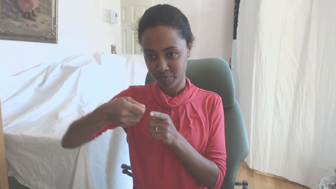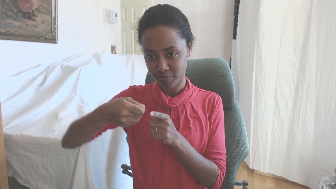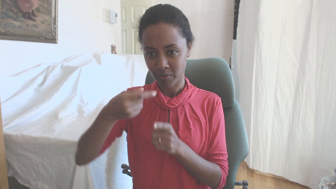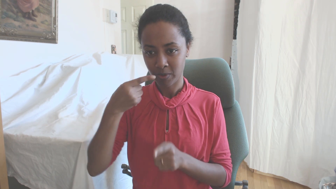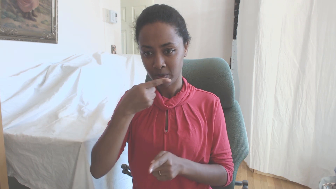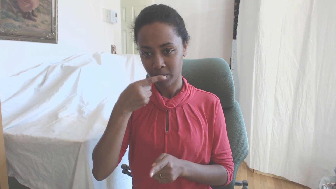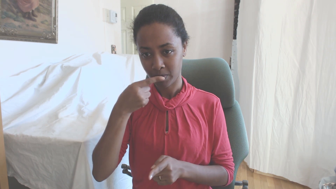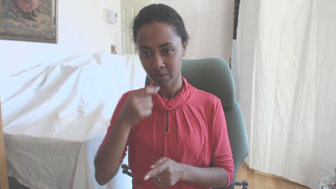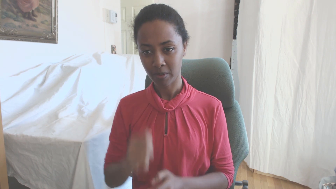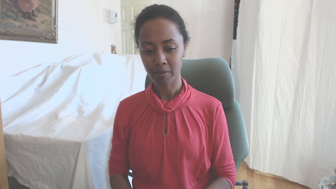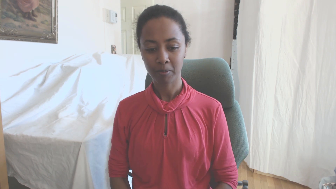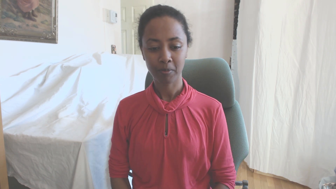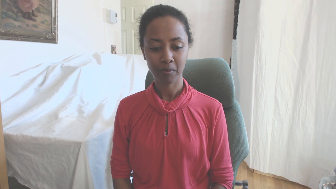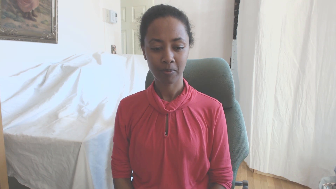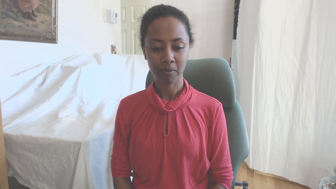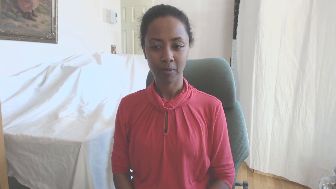clothing